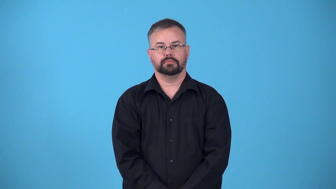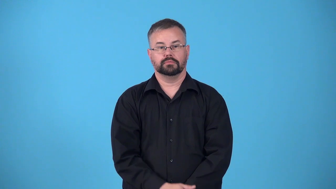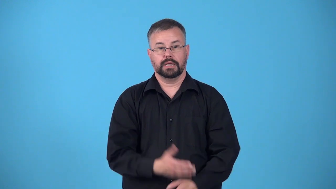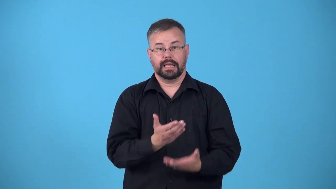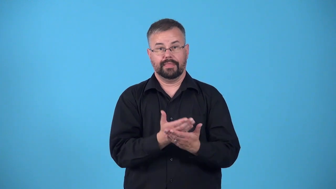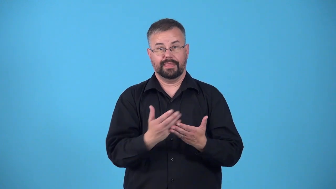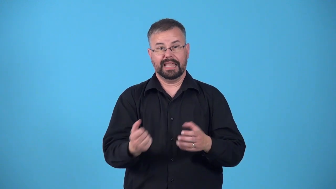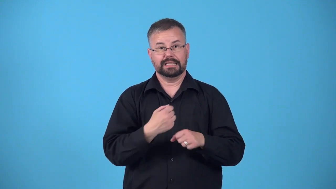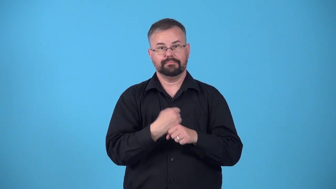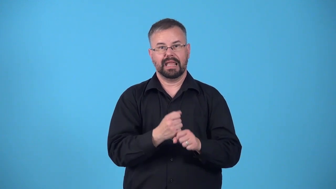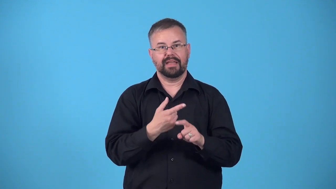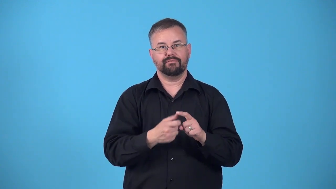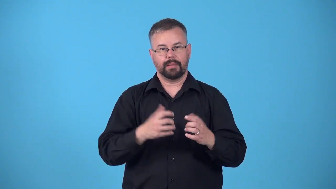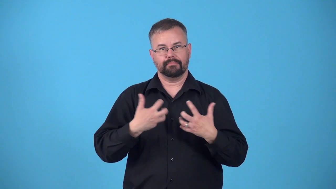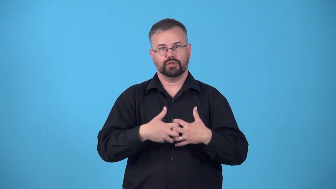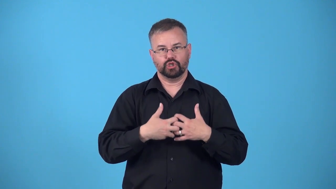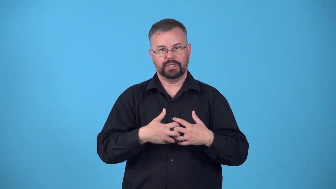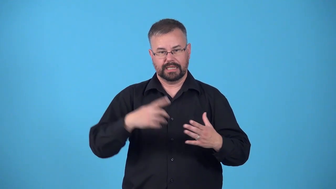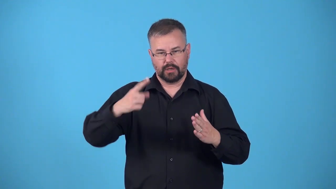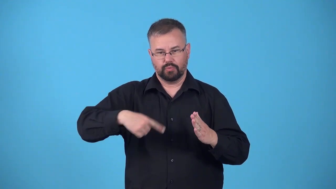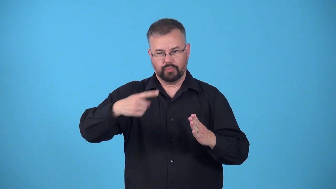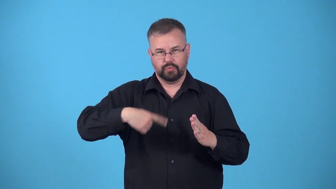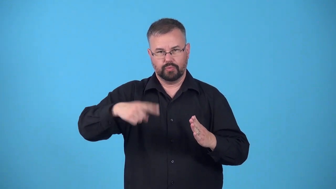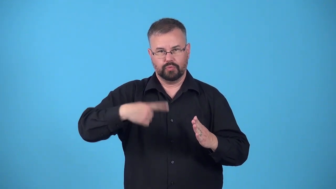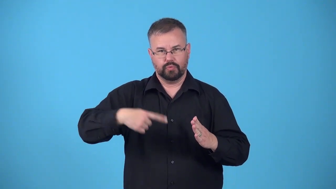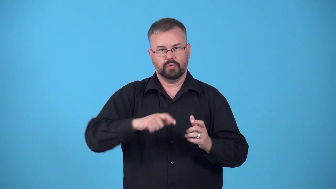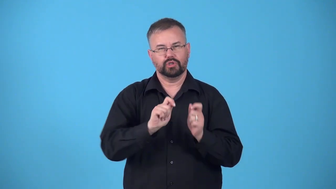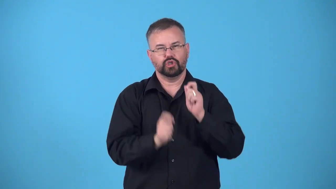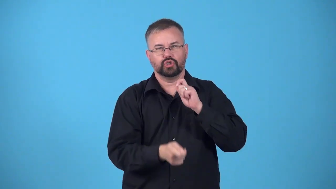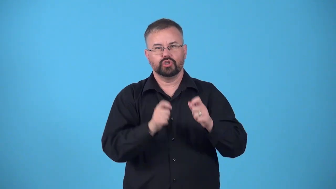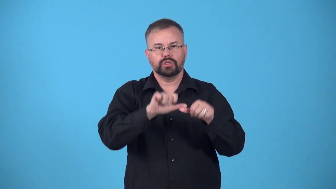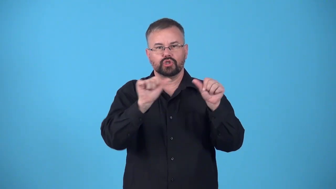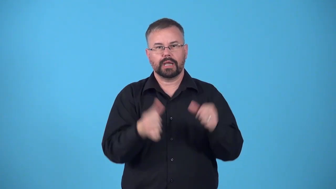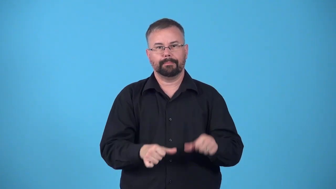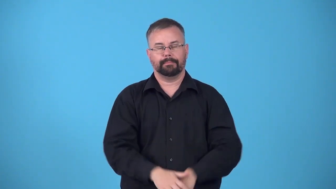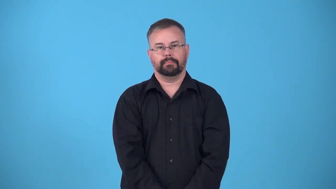turnery,lathe